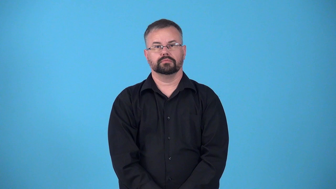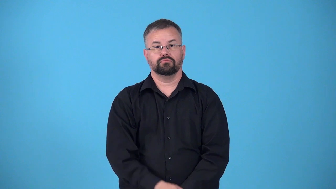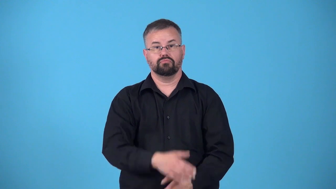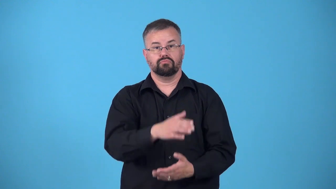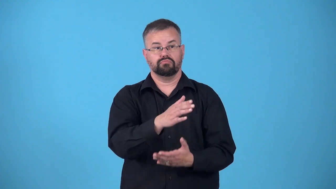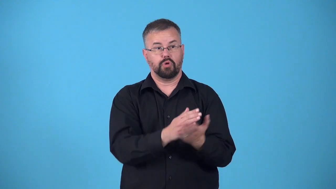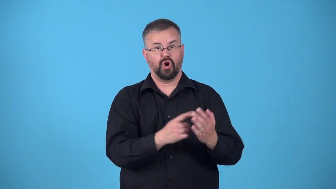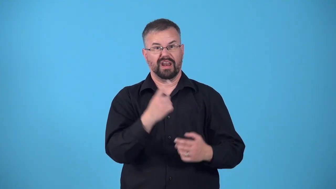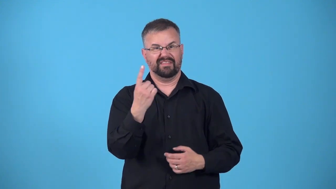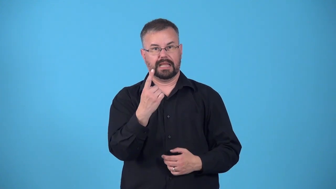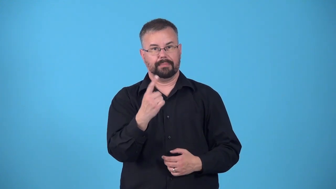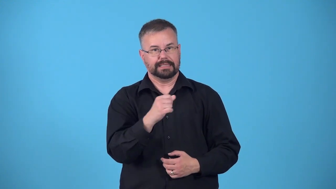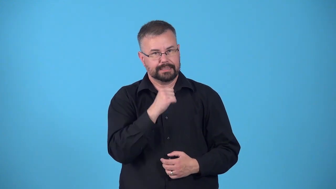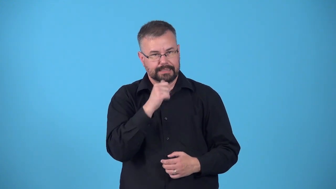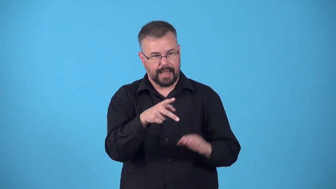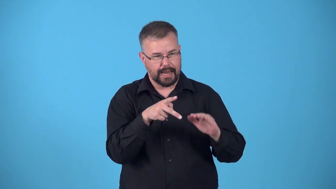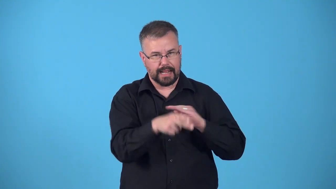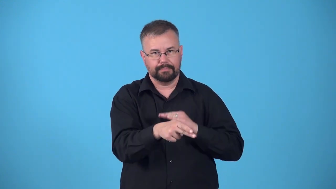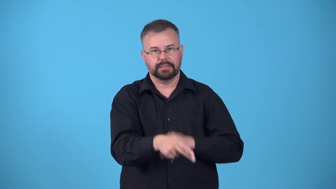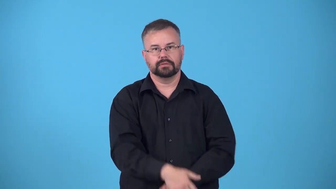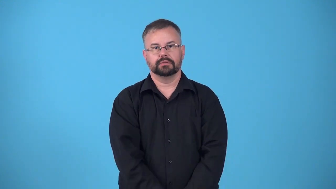unclipped, untrimmed